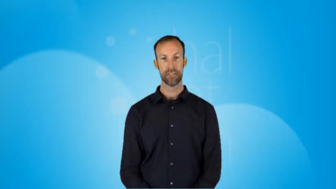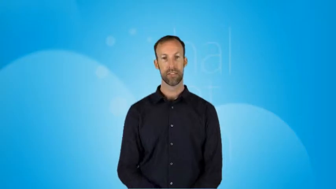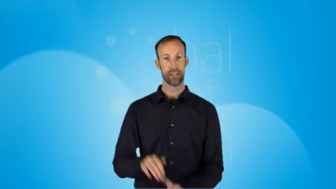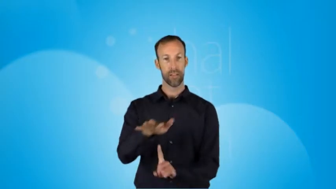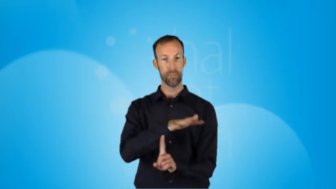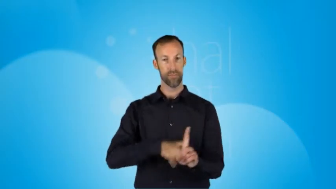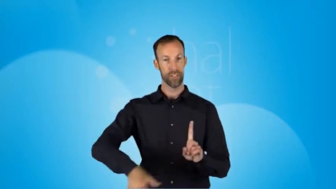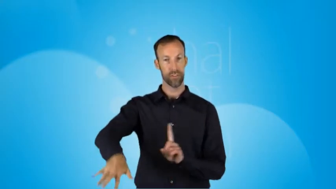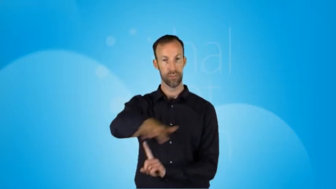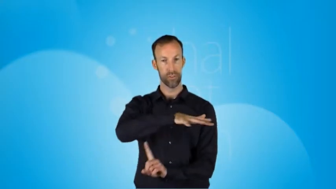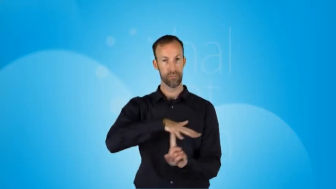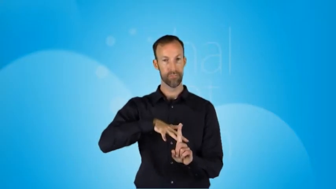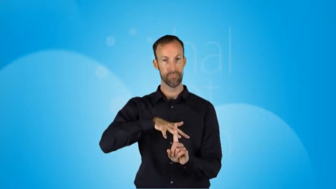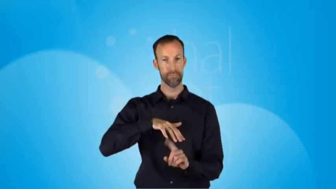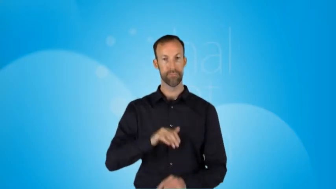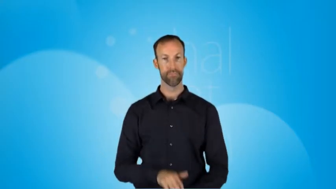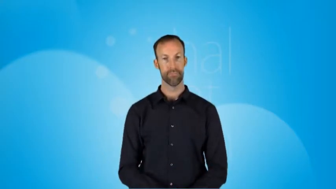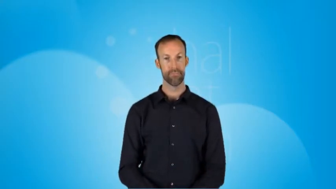atmosphere